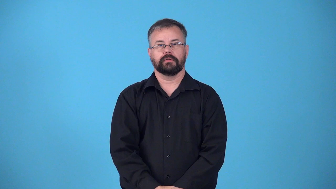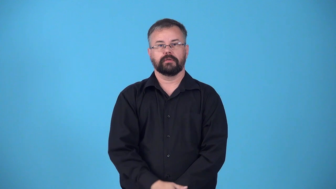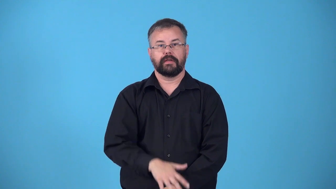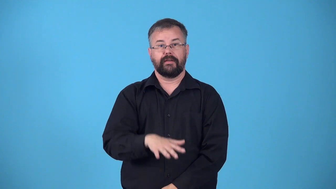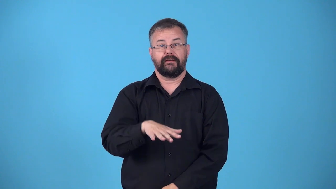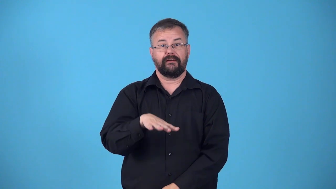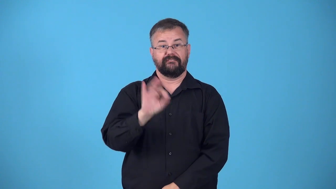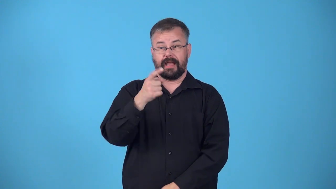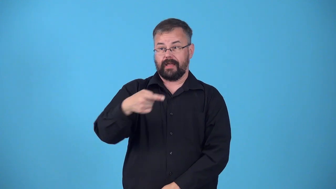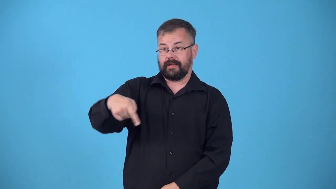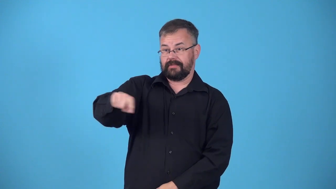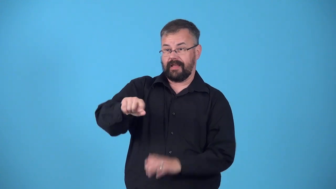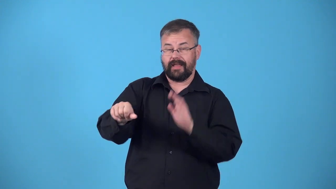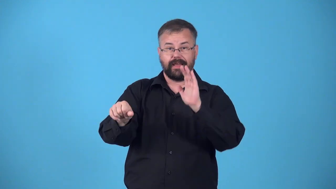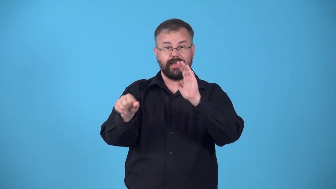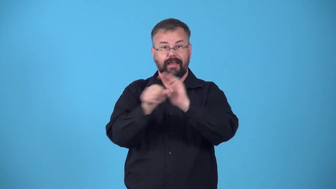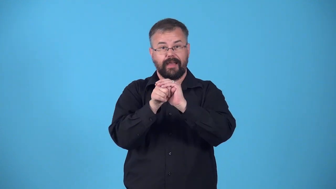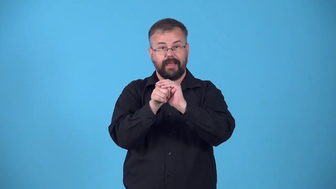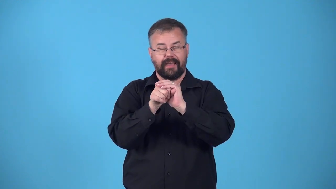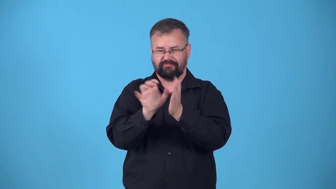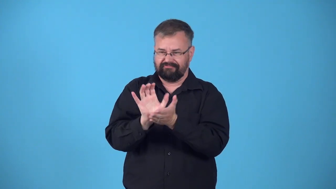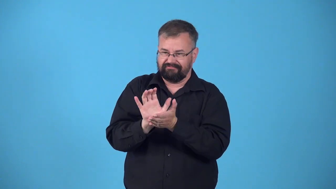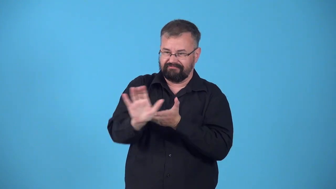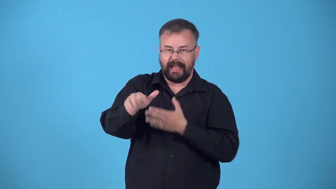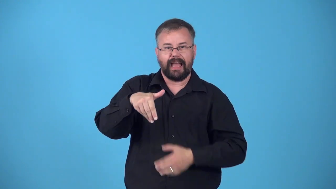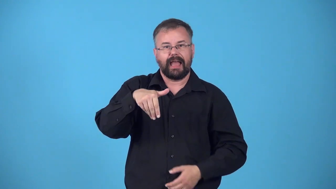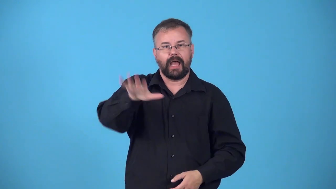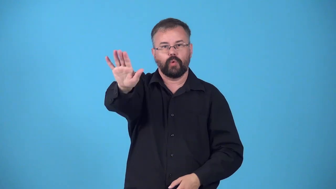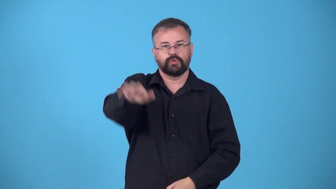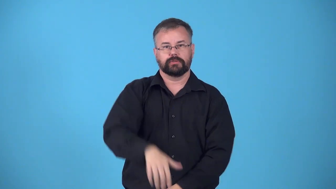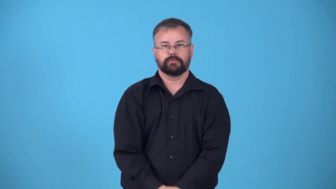flush out